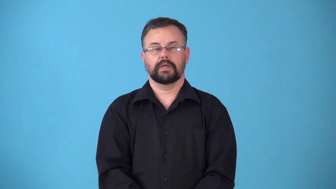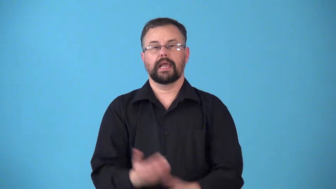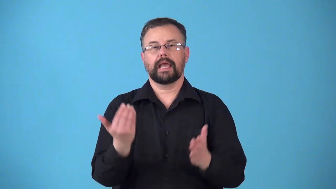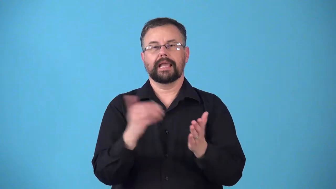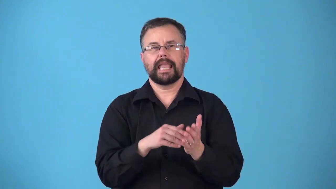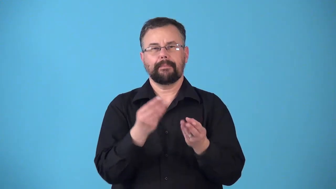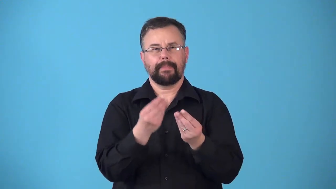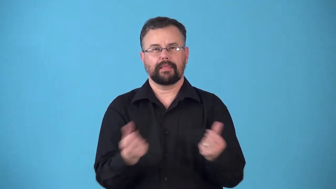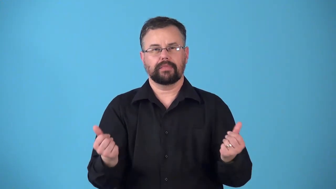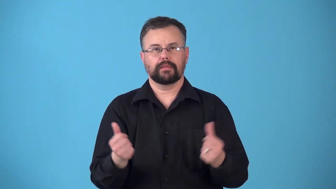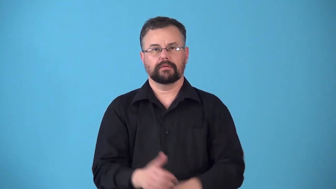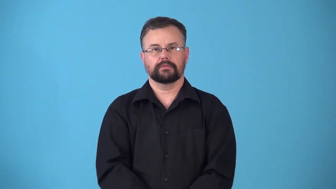remelt